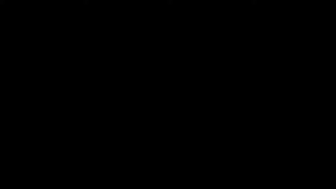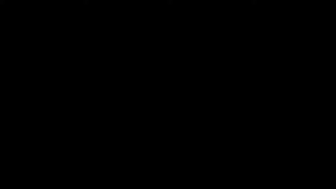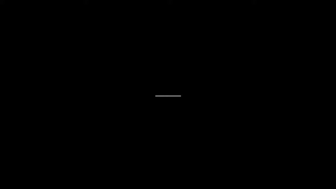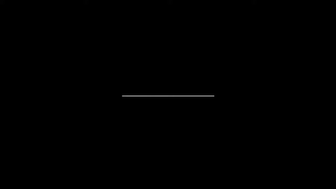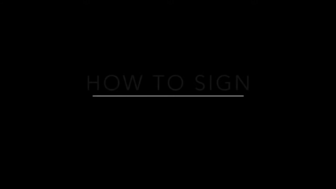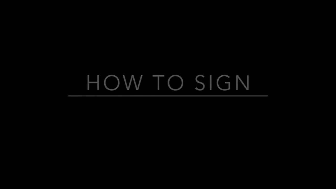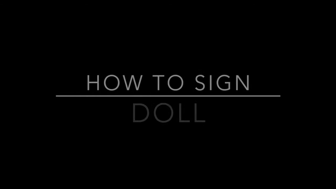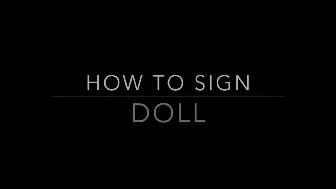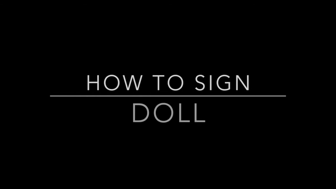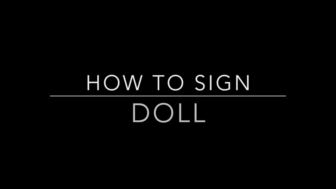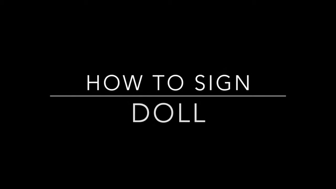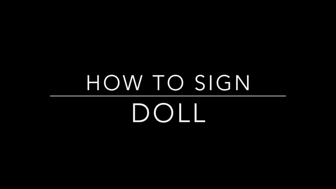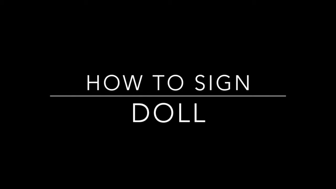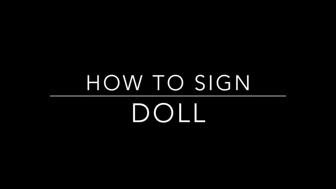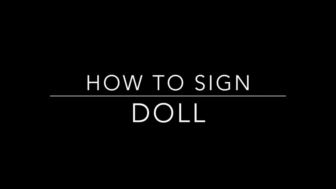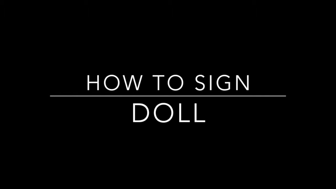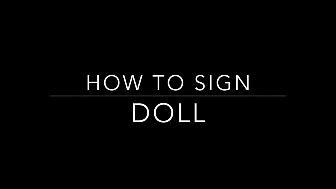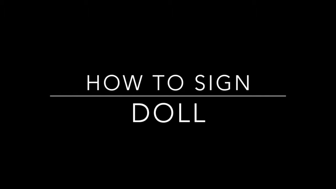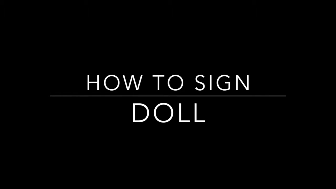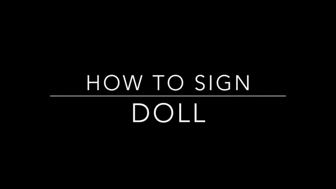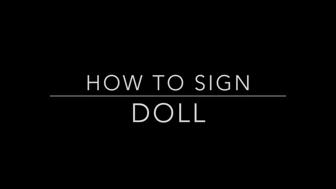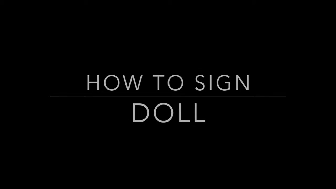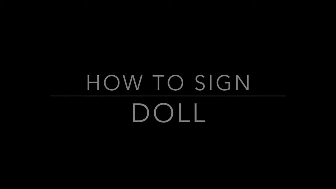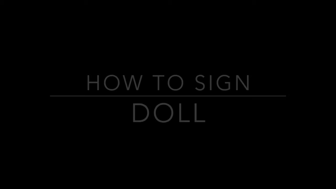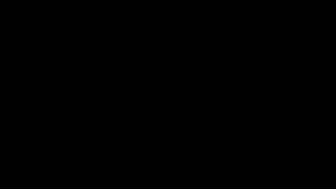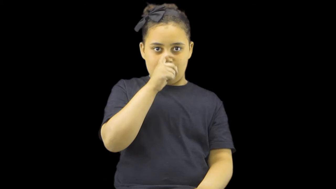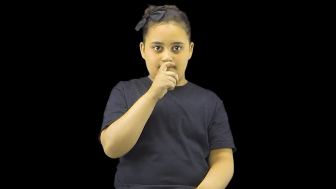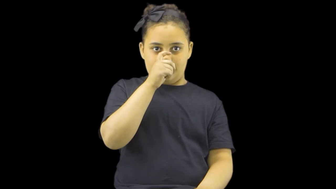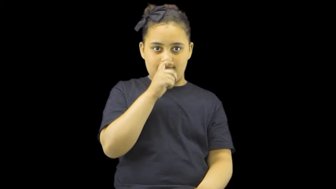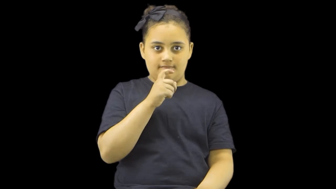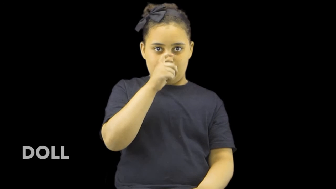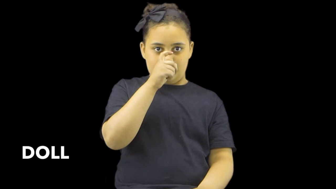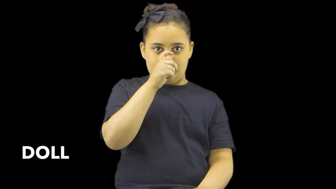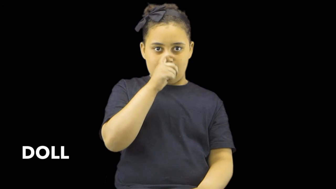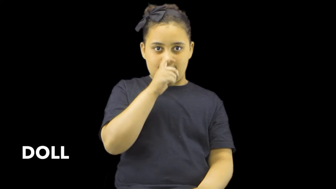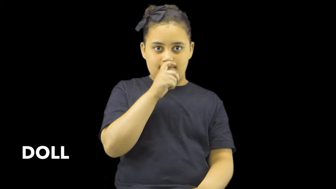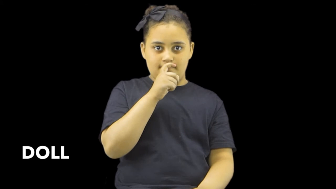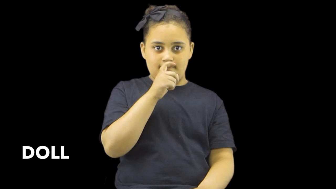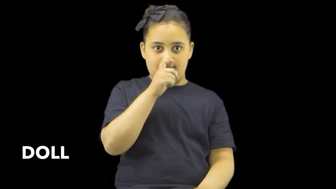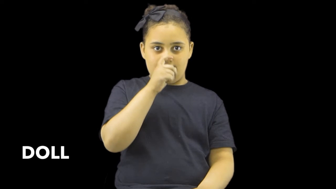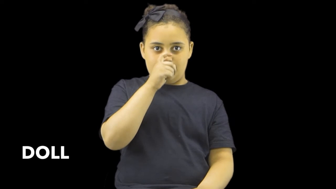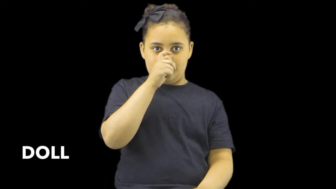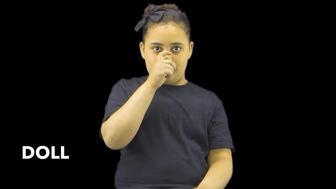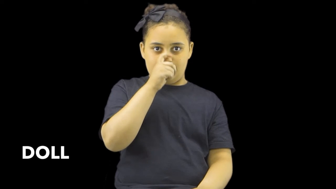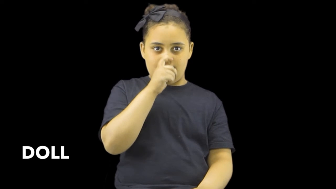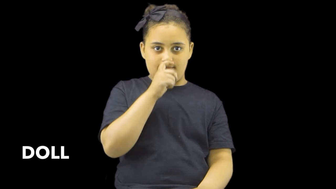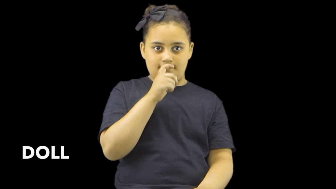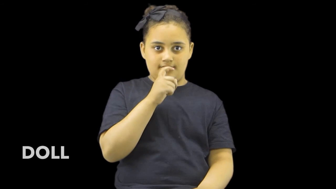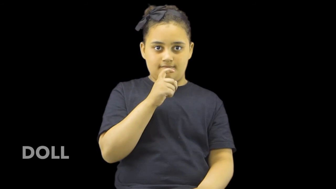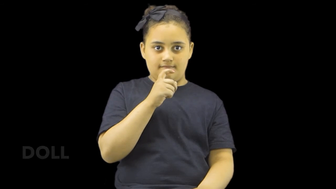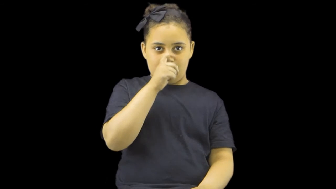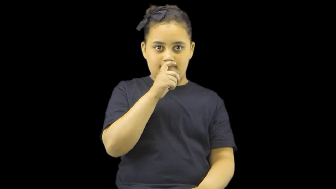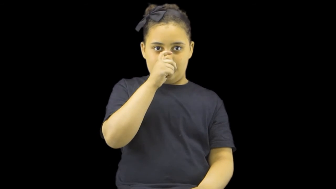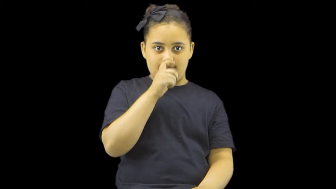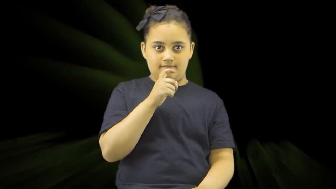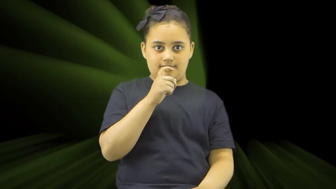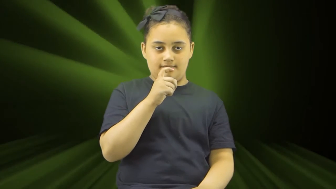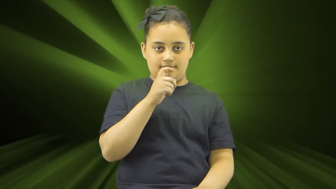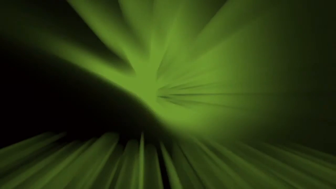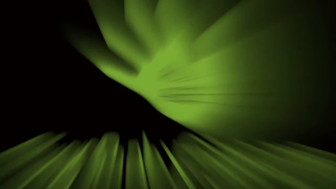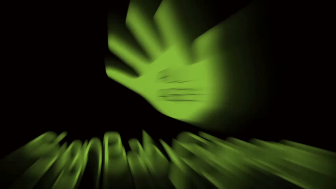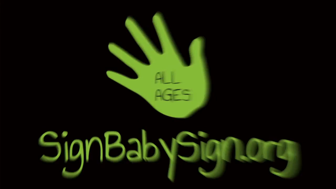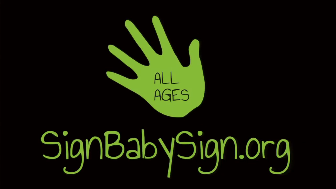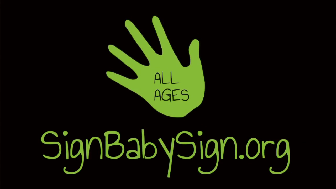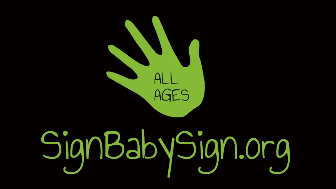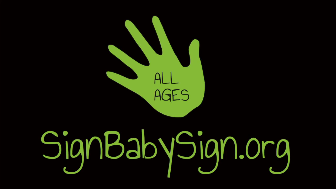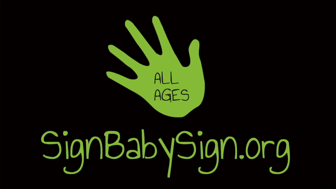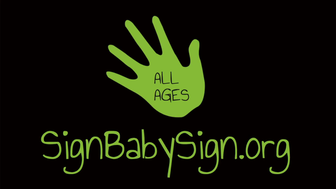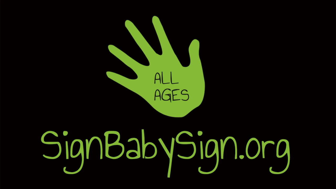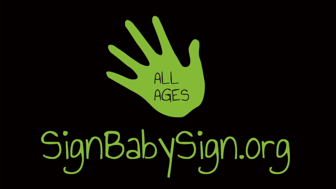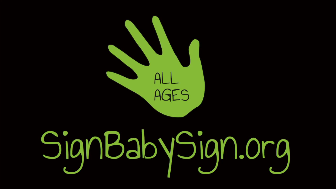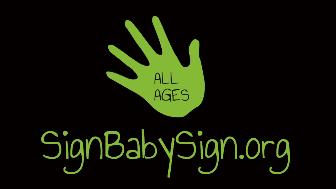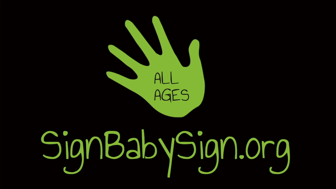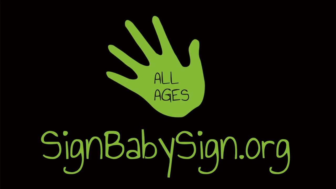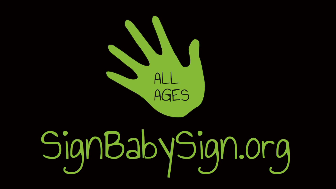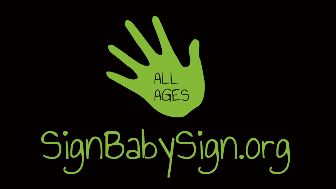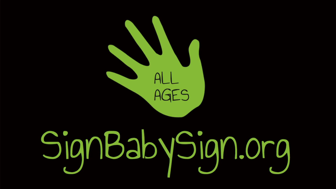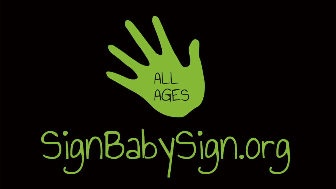Doll